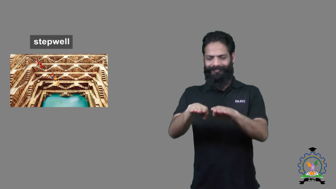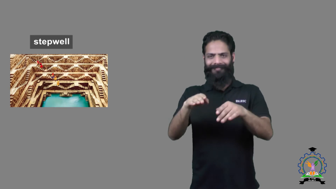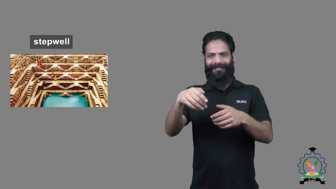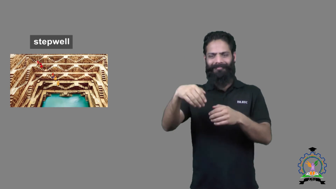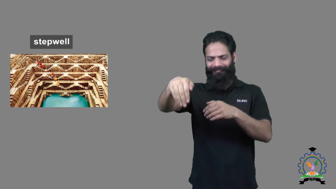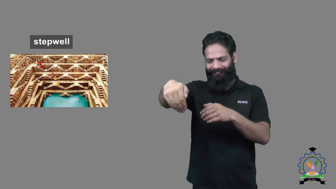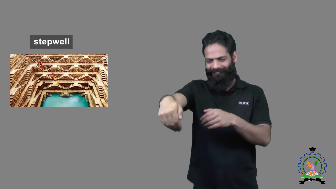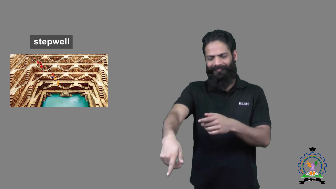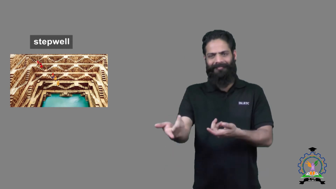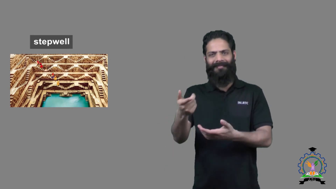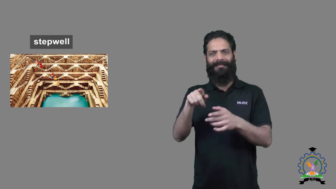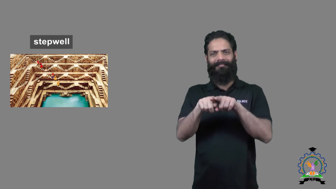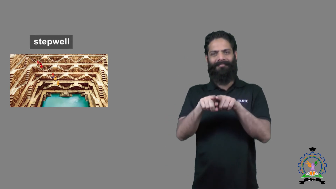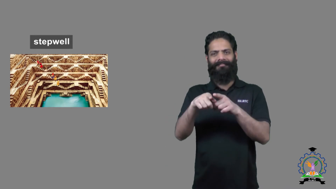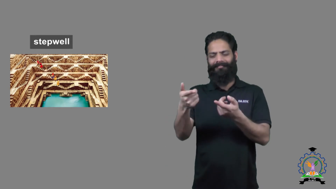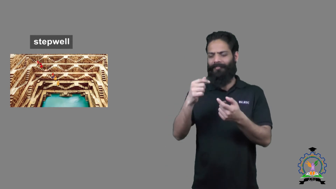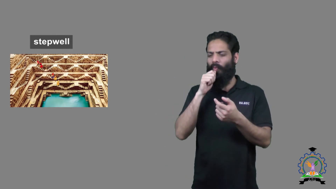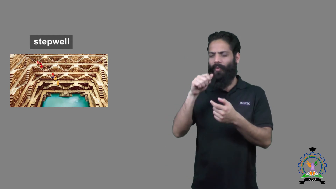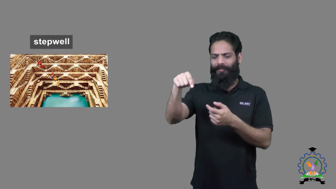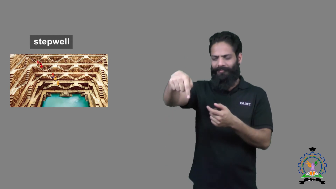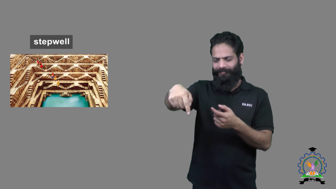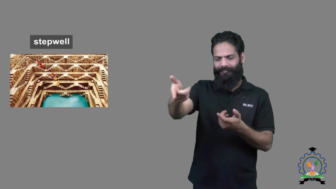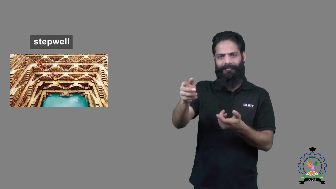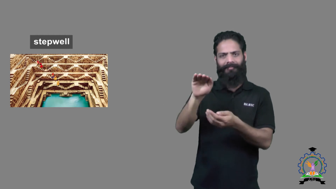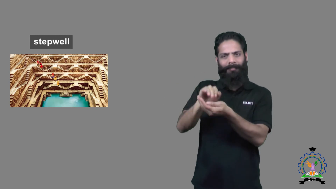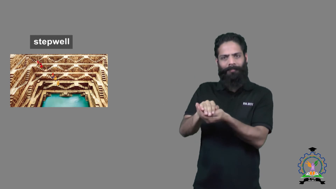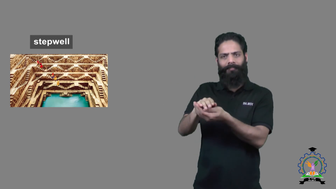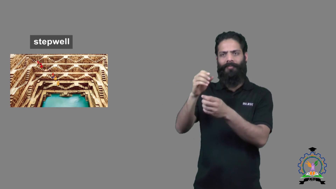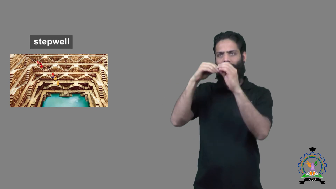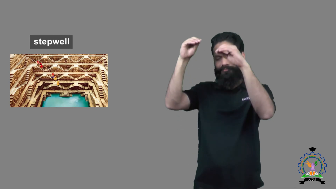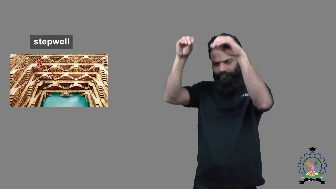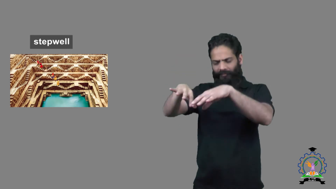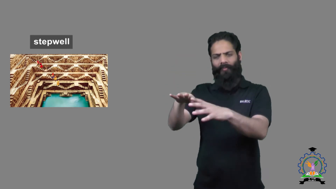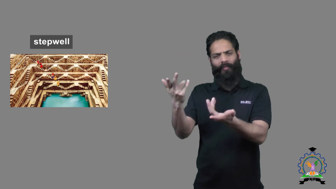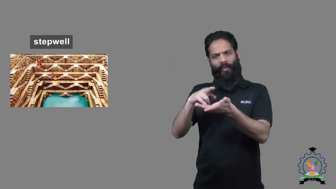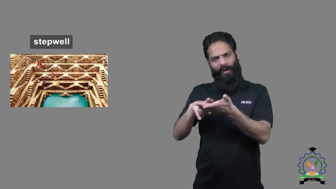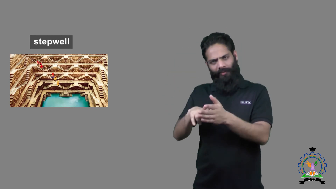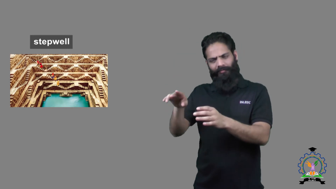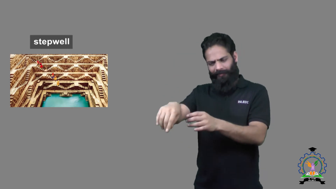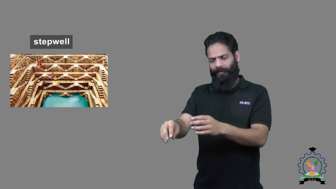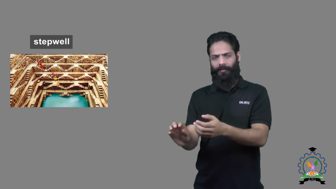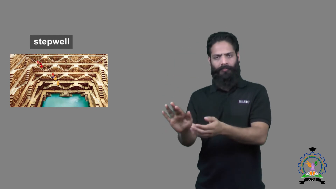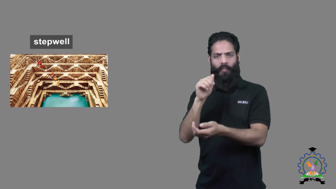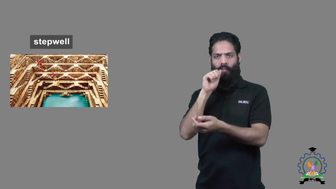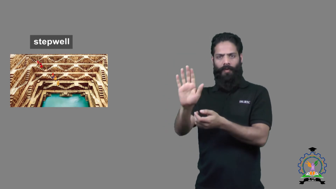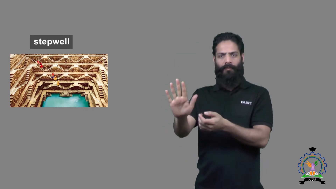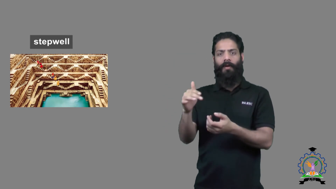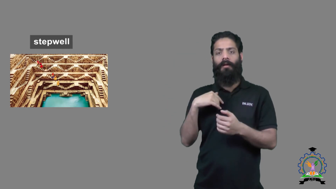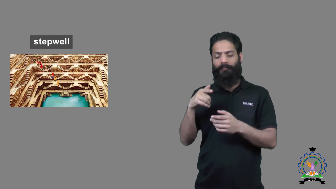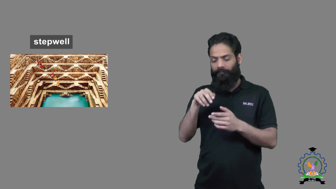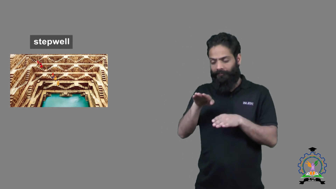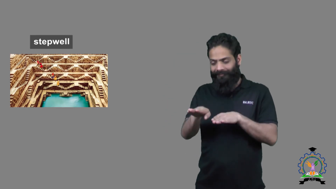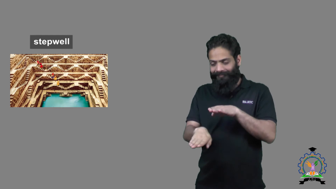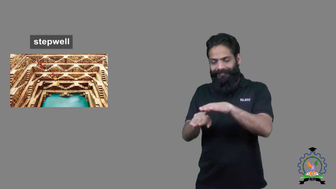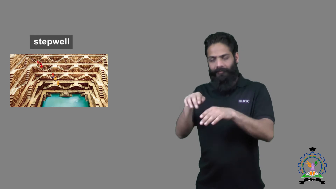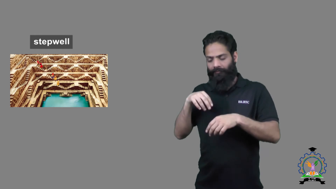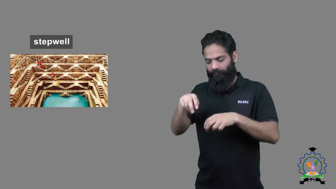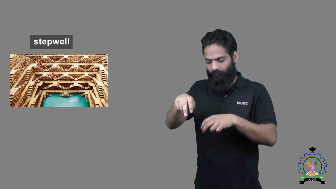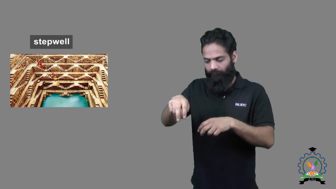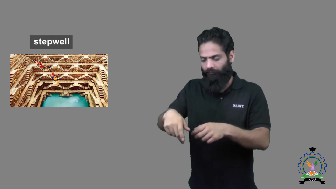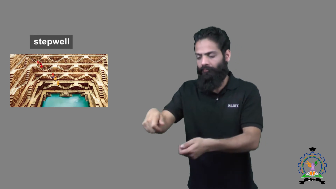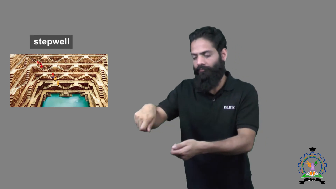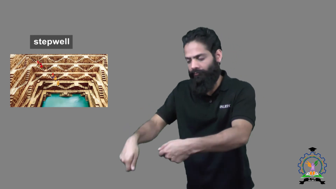stepwell